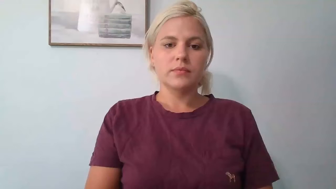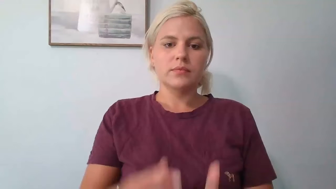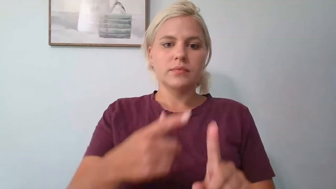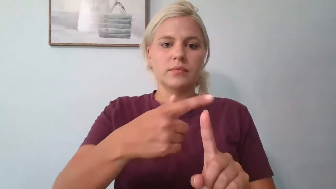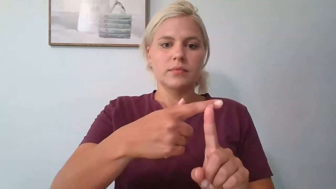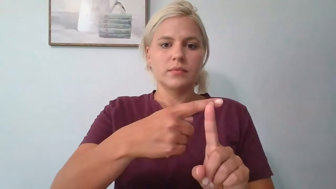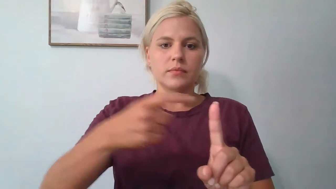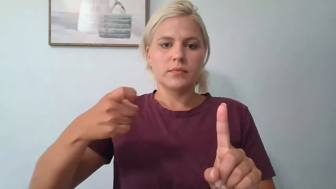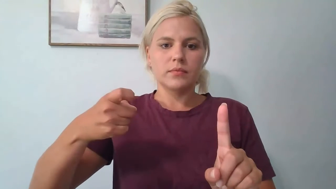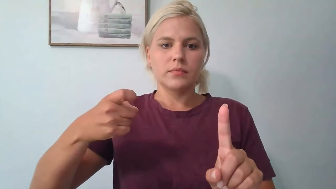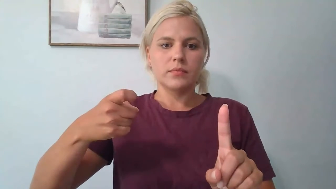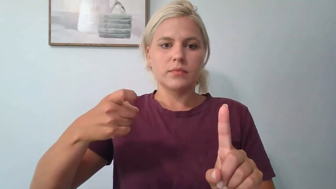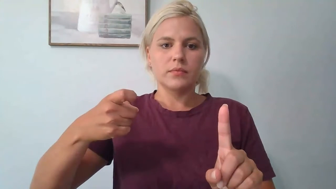FROM